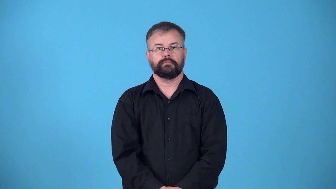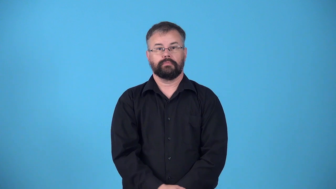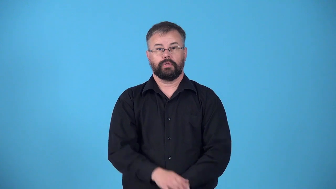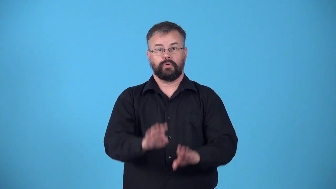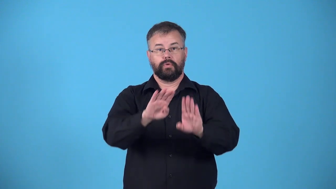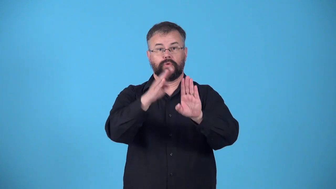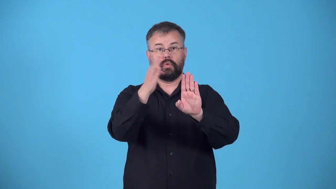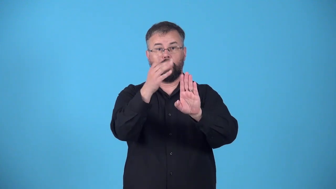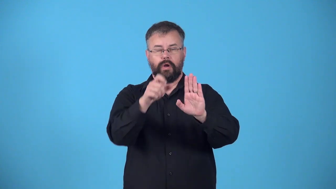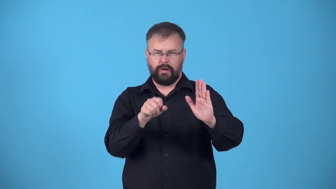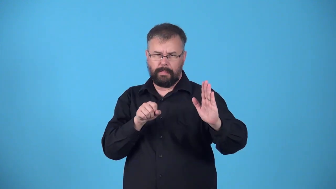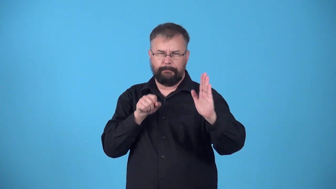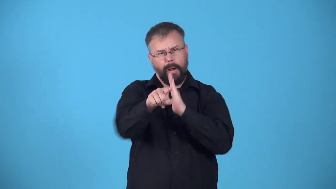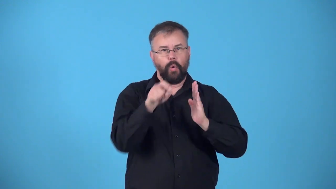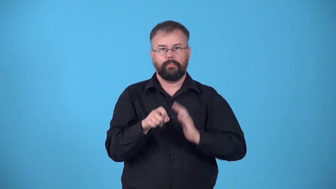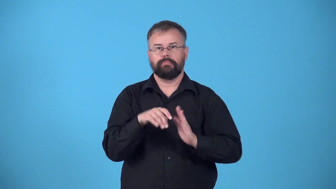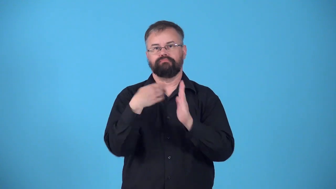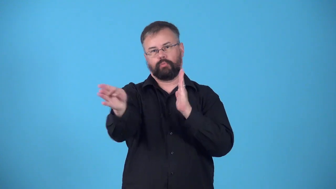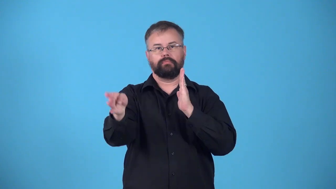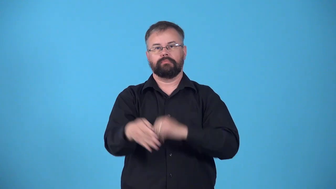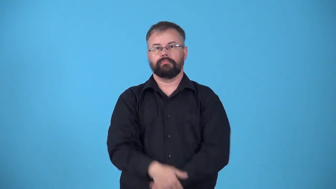kick down,kick in door